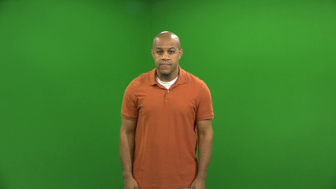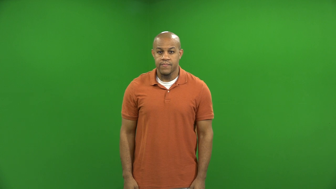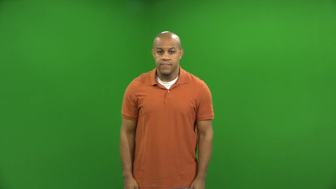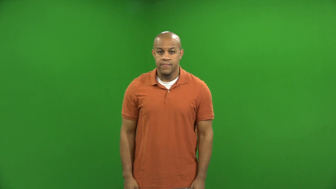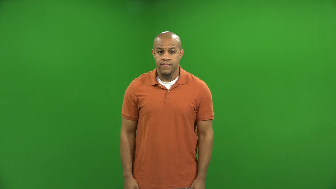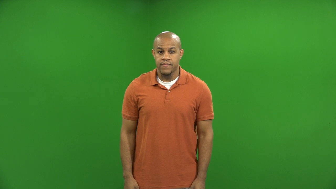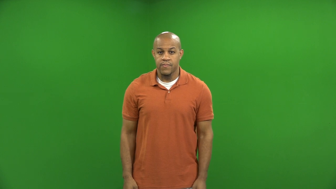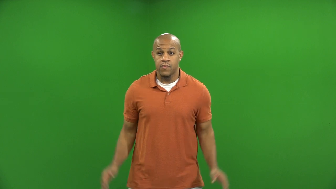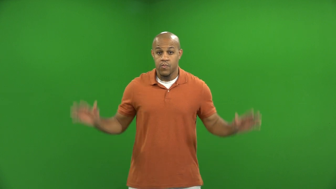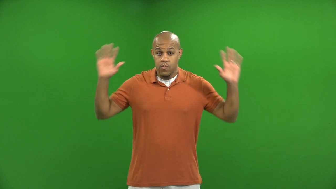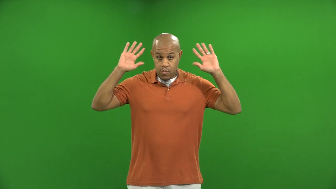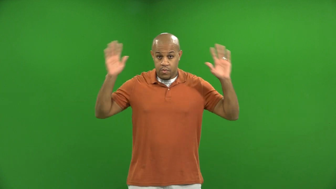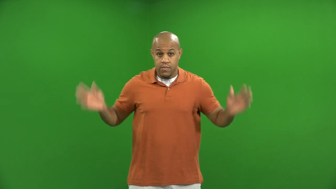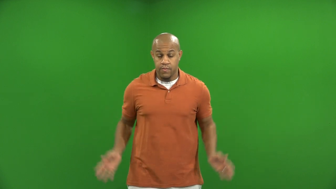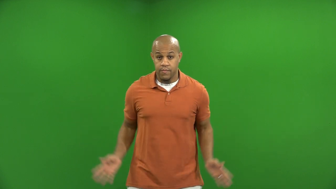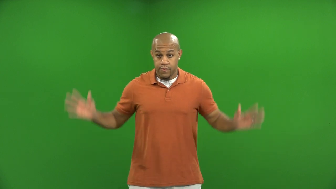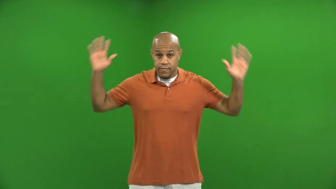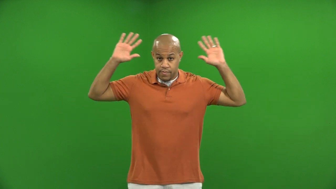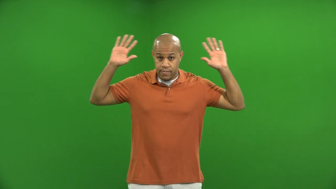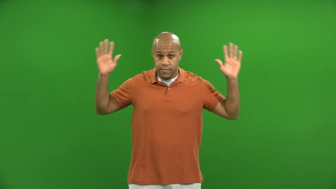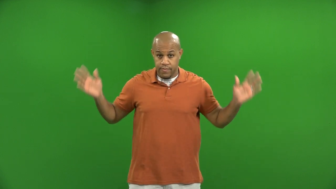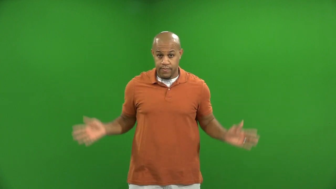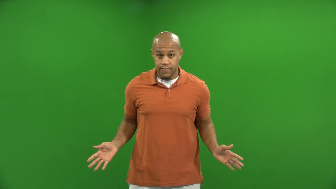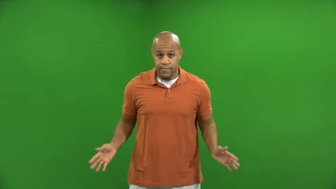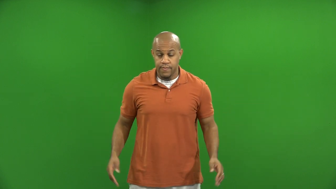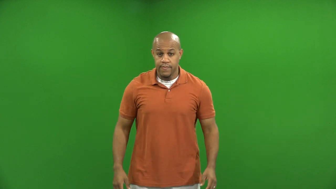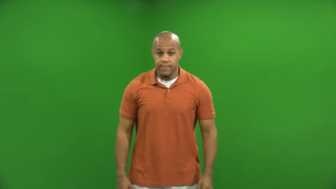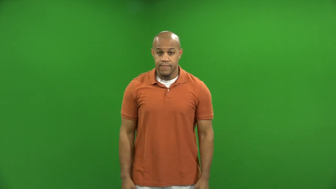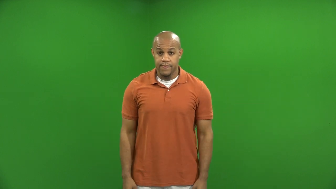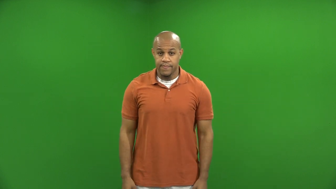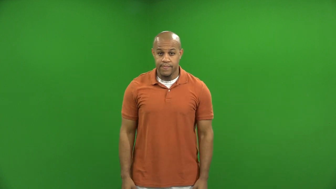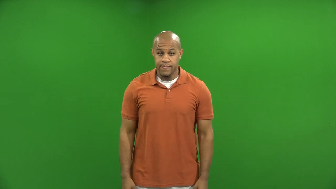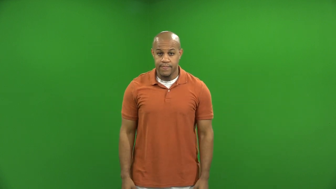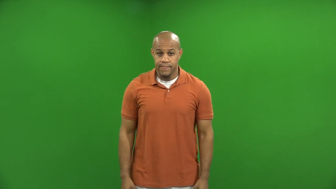Jumping jacks